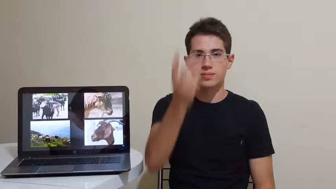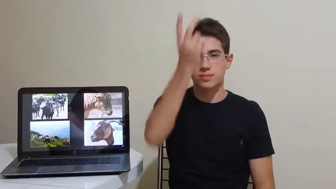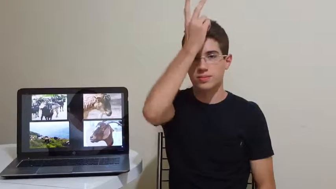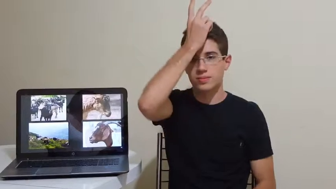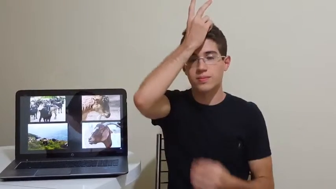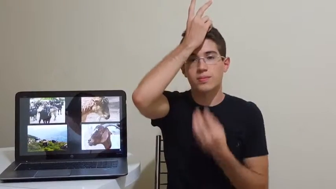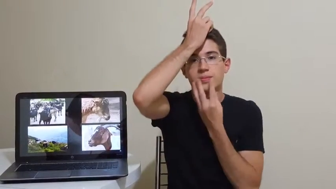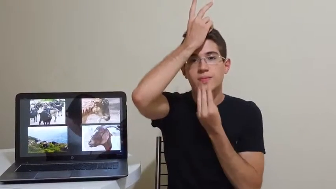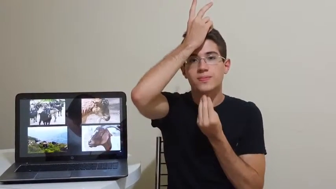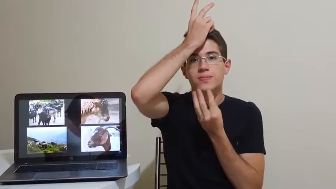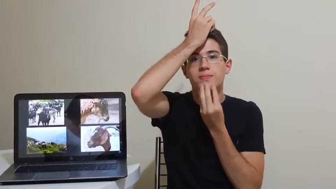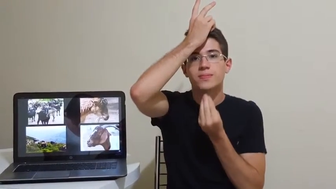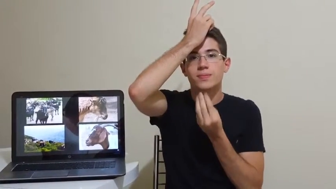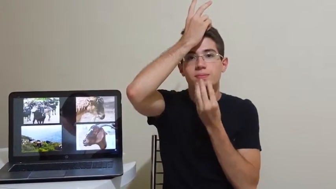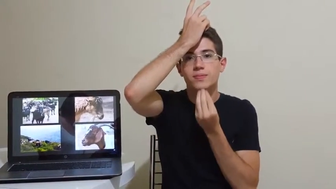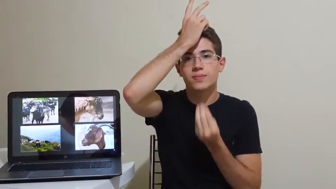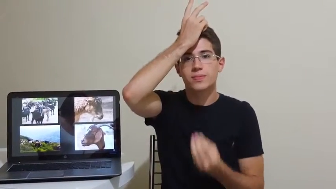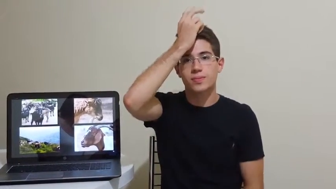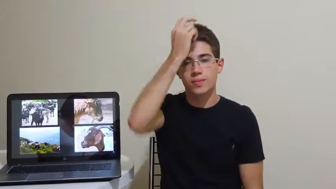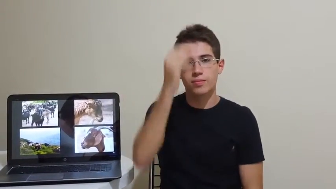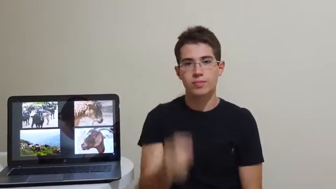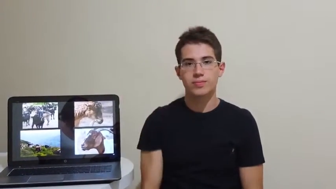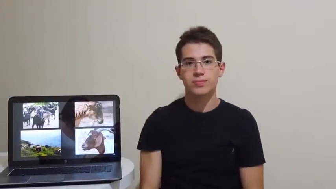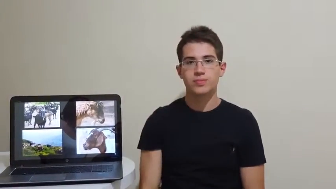goat